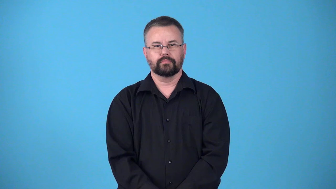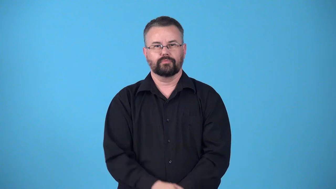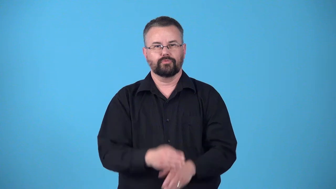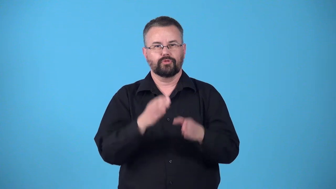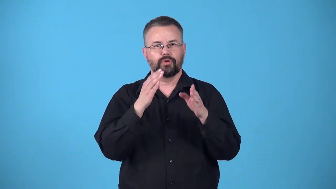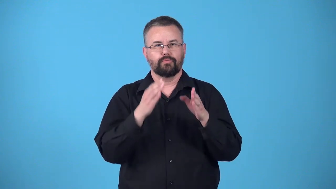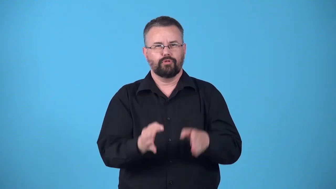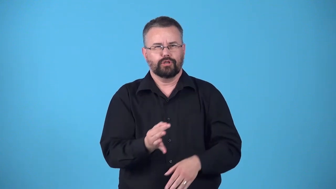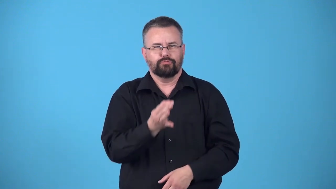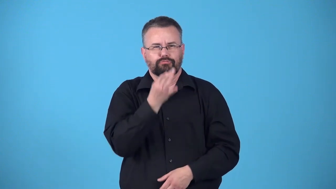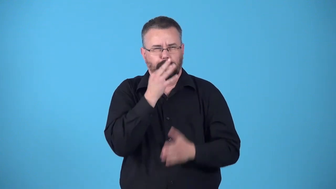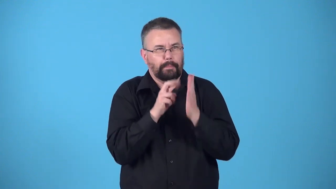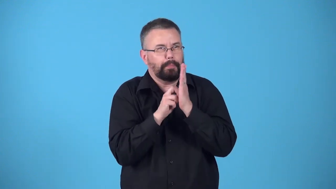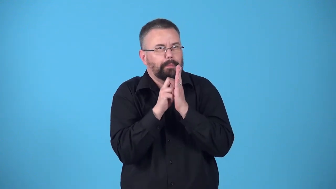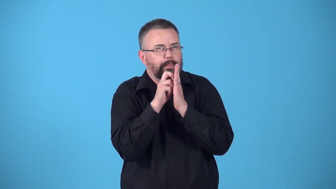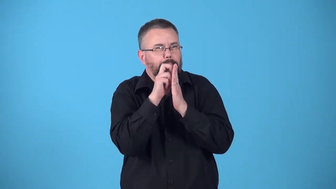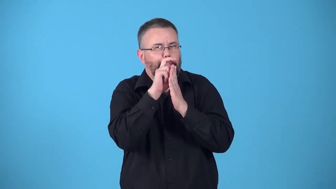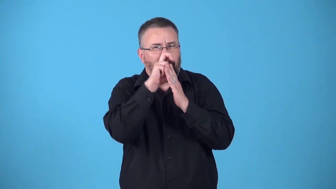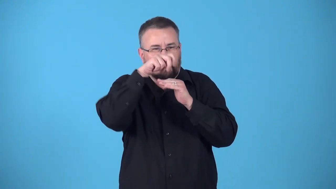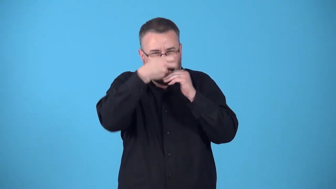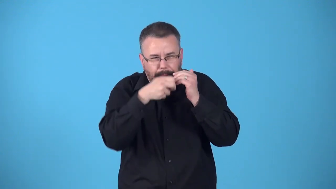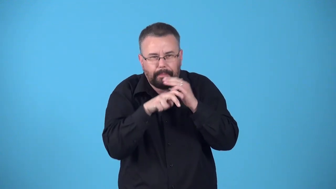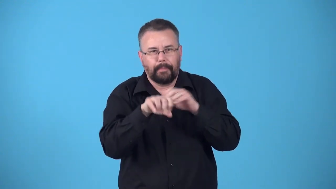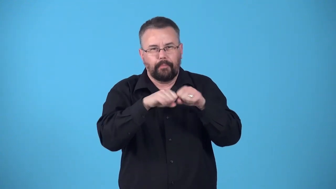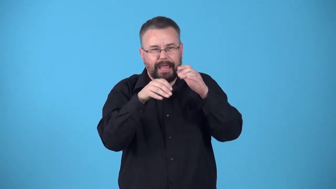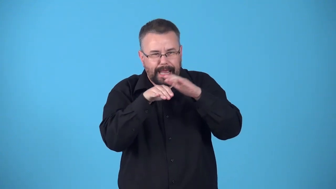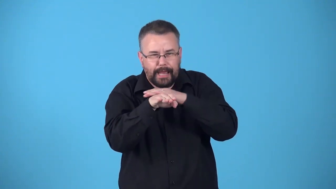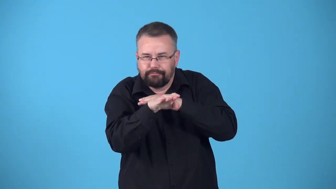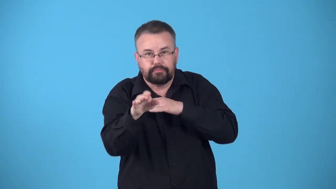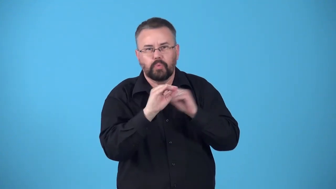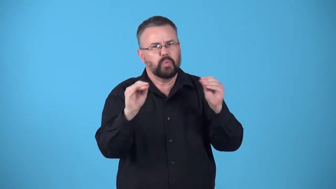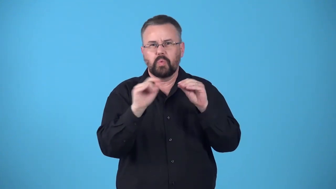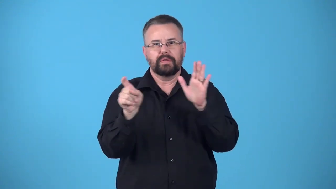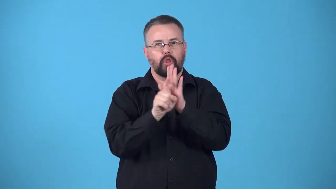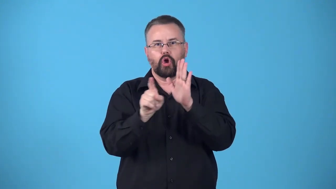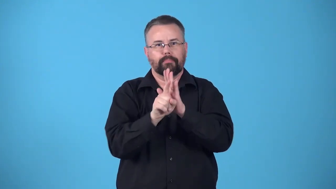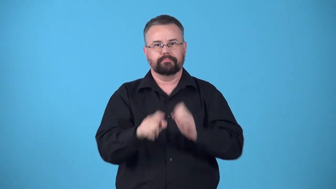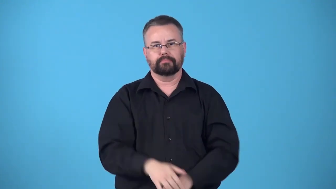cat burglar